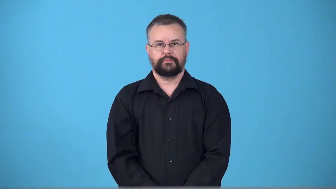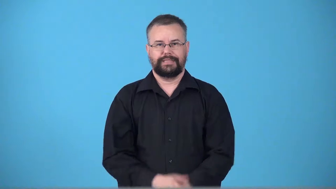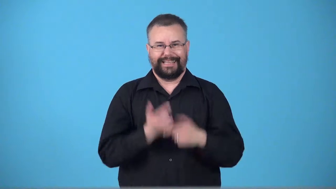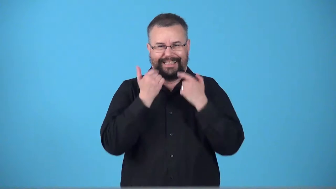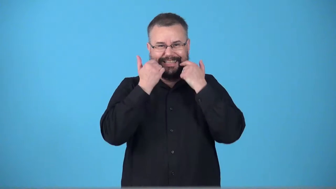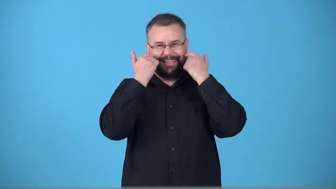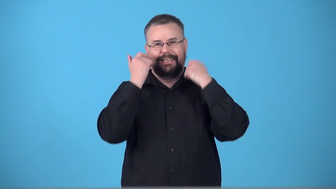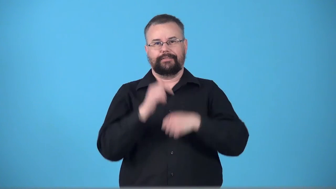titter-nervous giggle